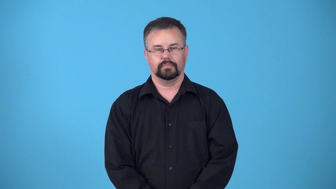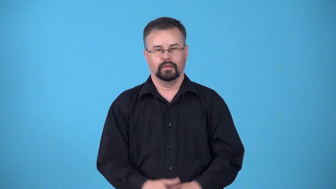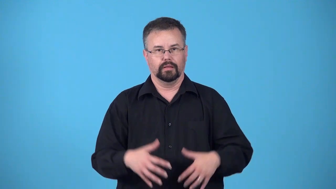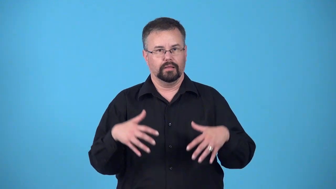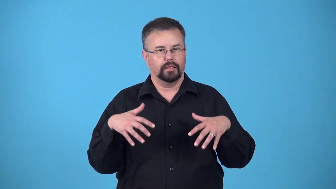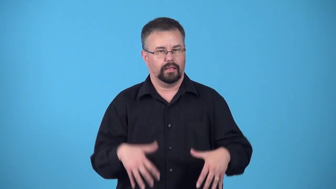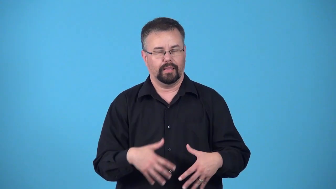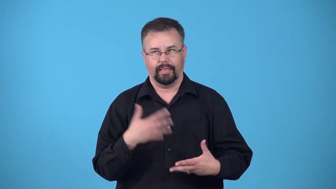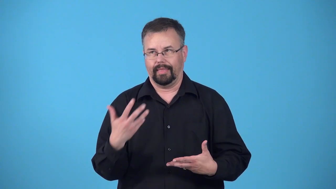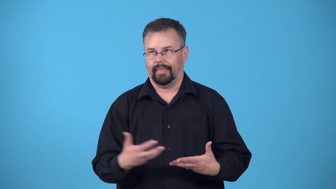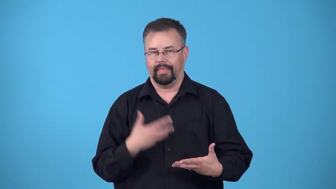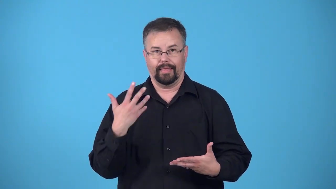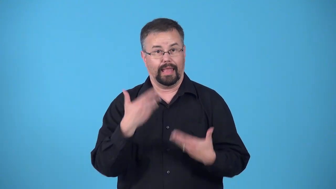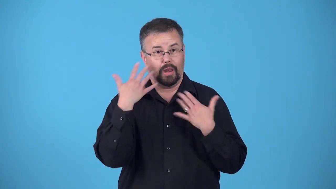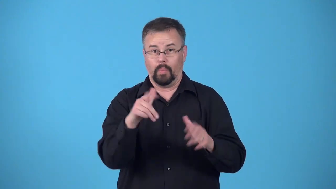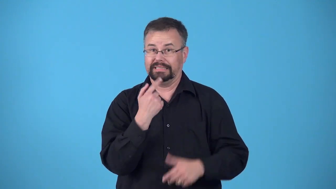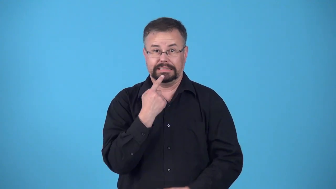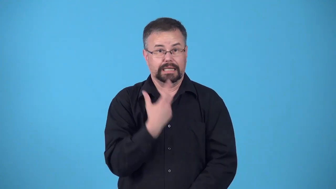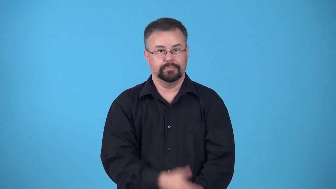tongue tied